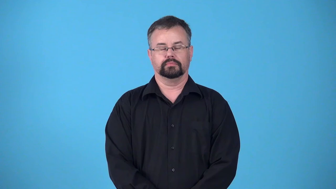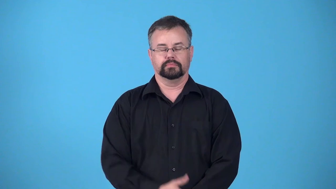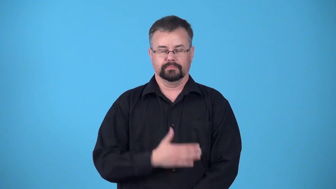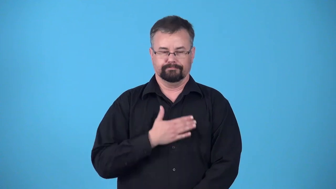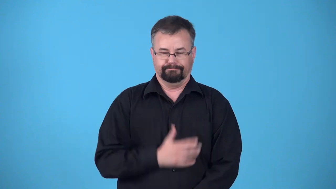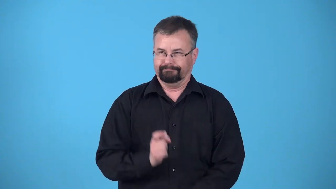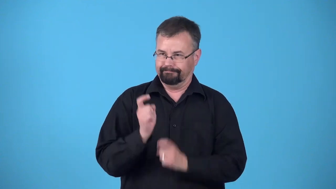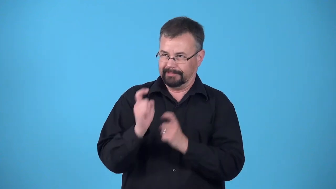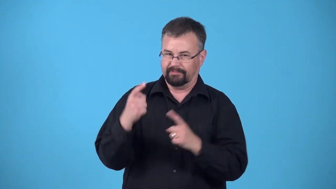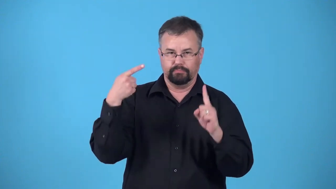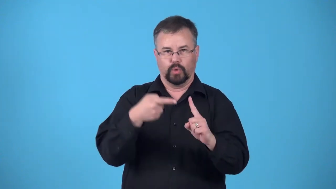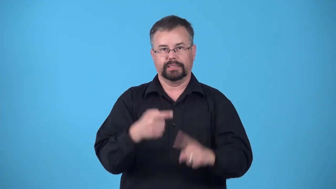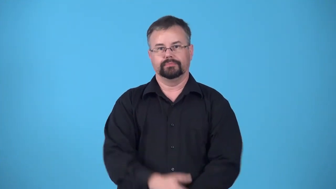concede